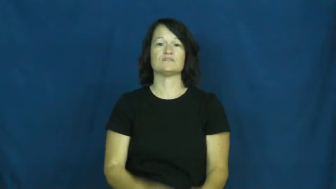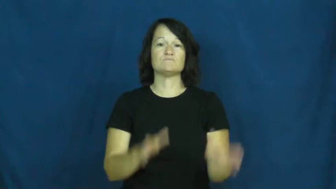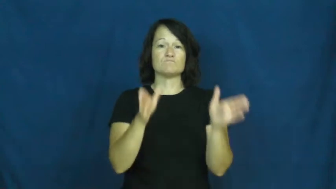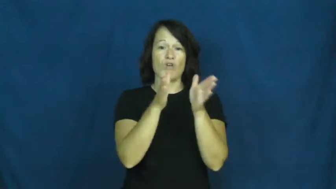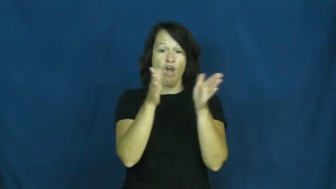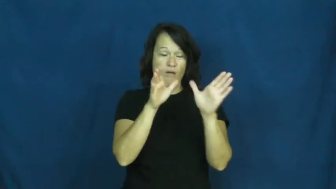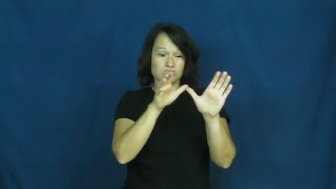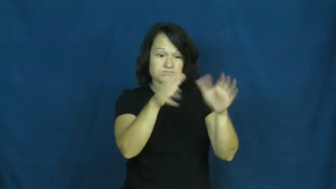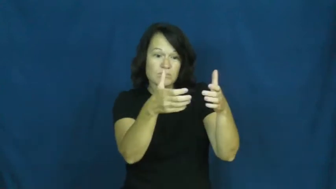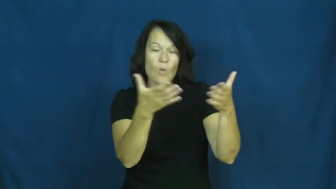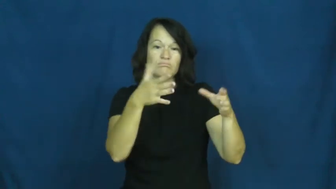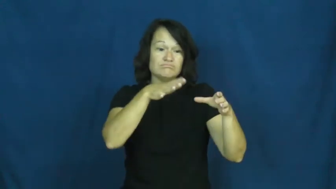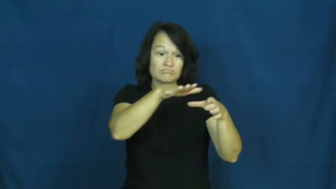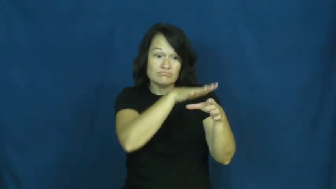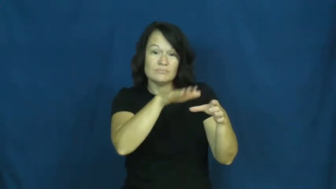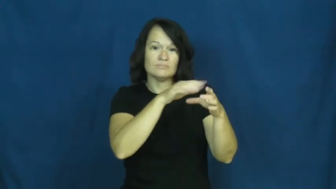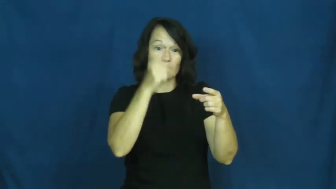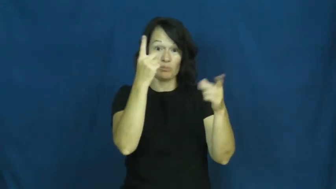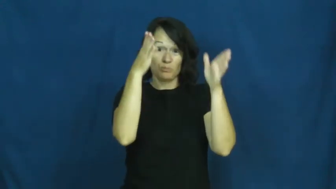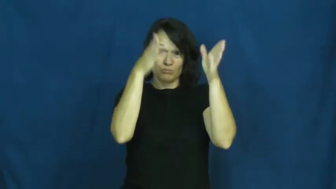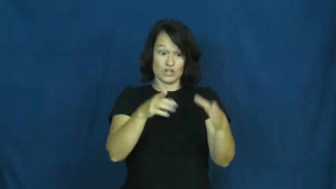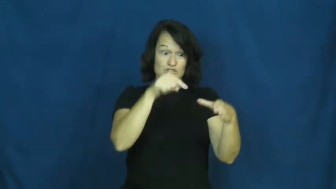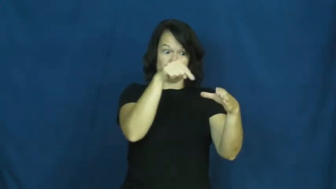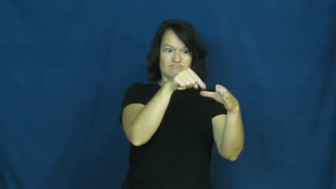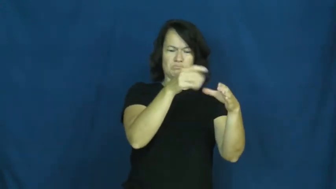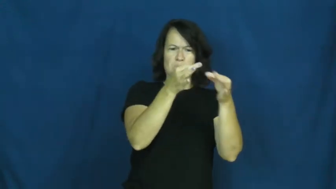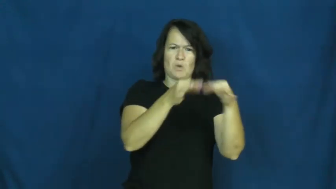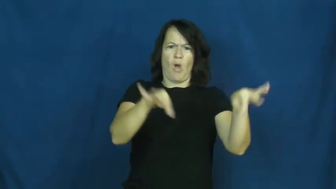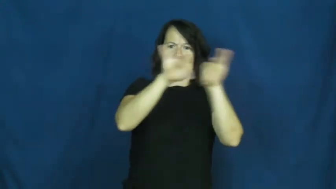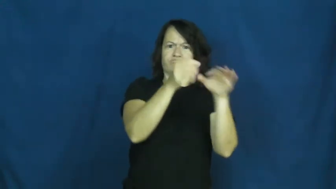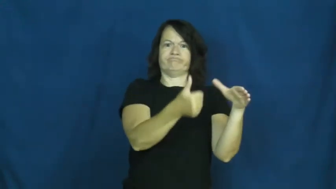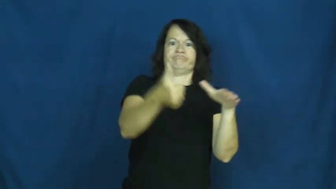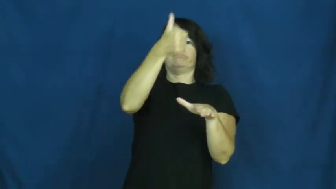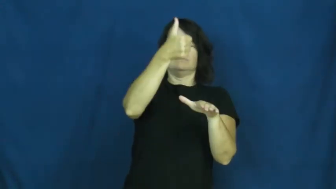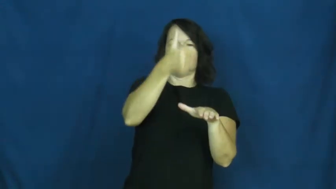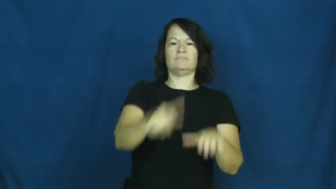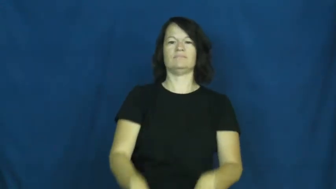big fish in a small pond